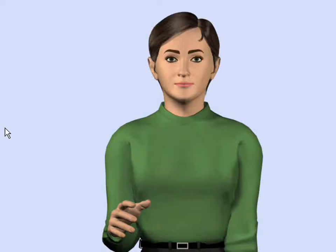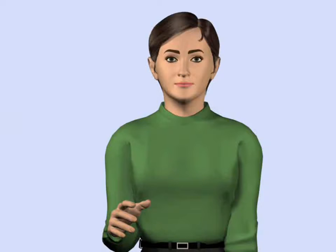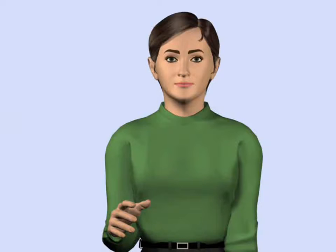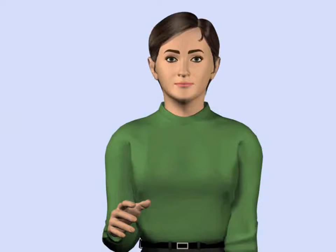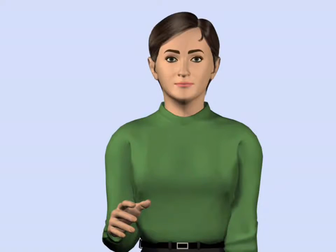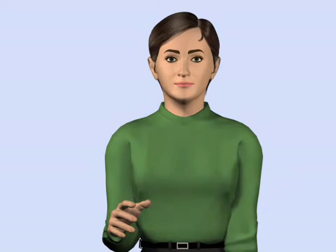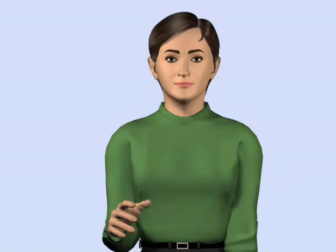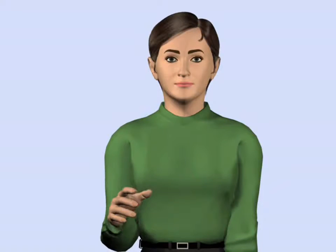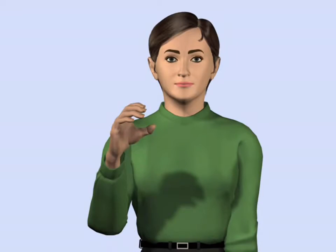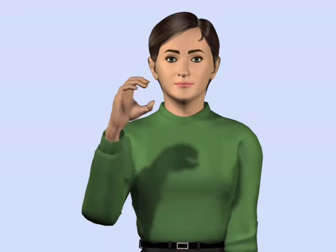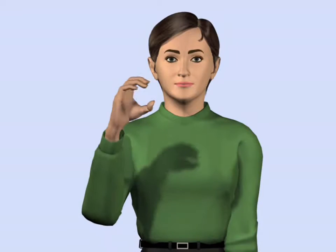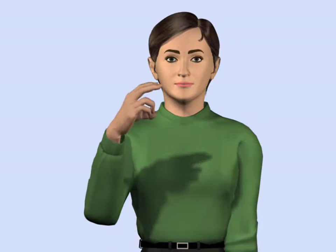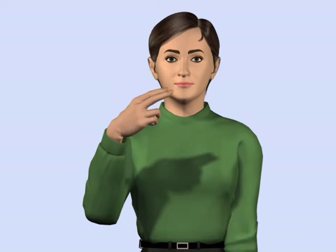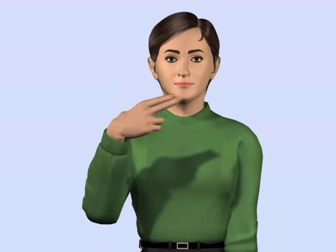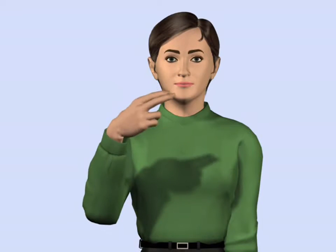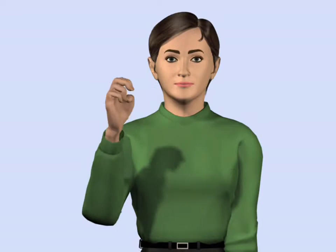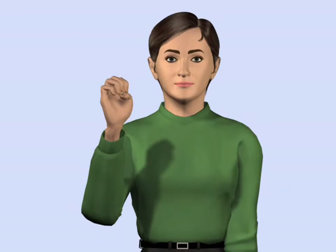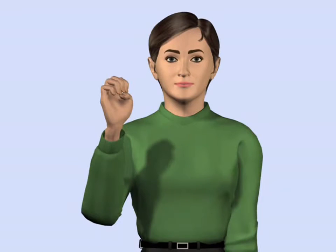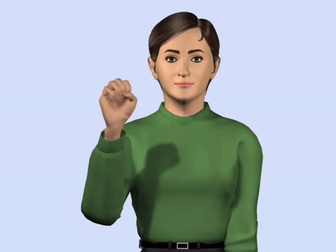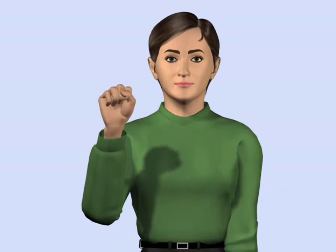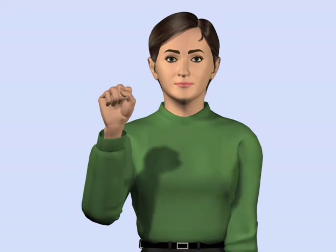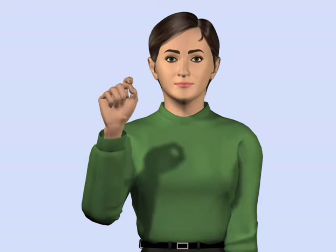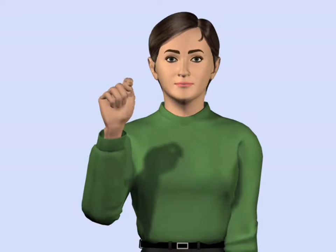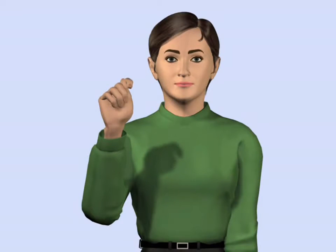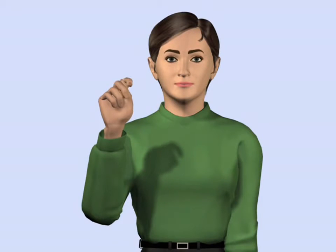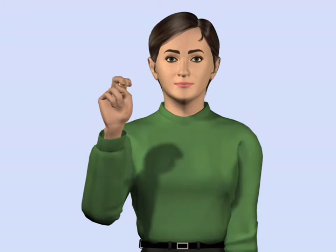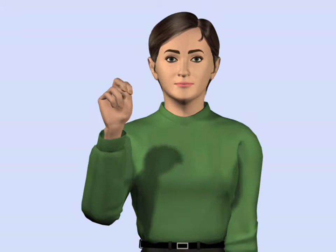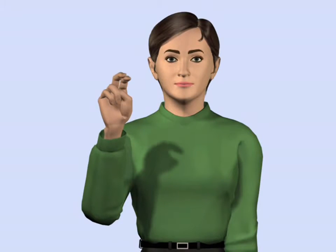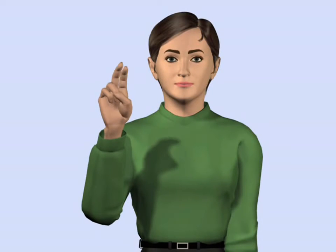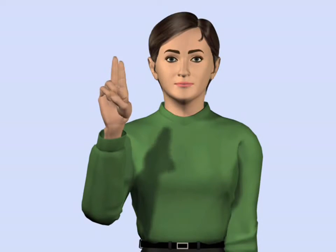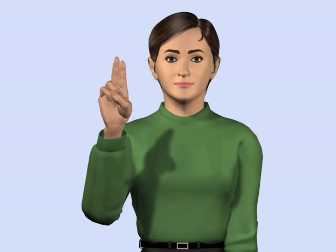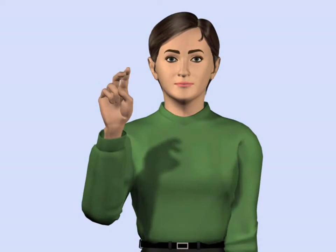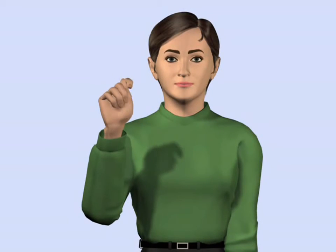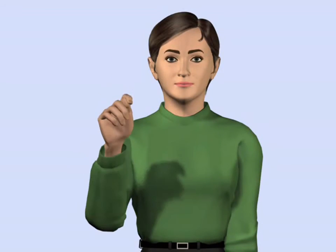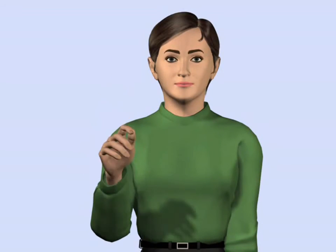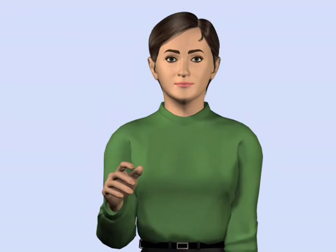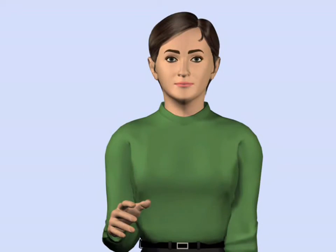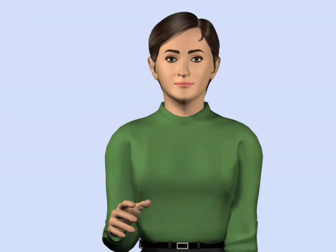chestnut